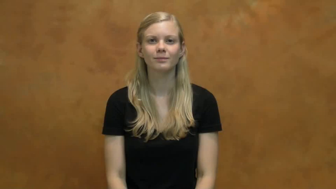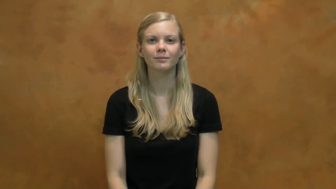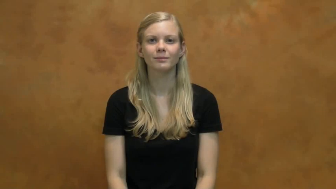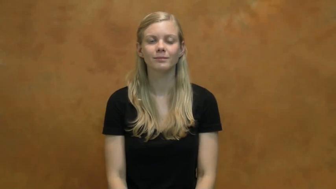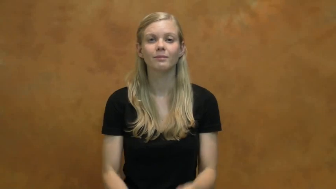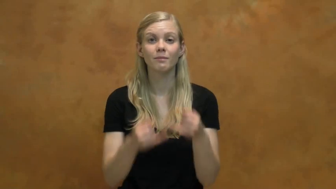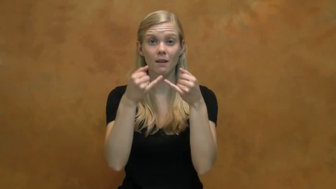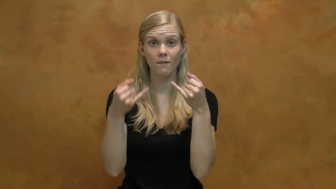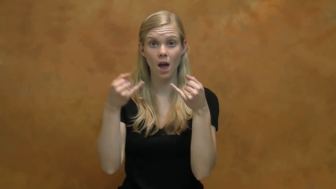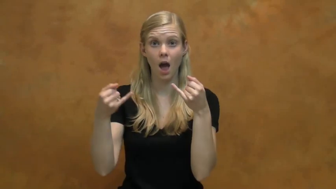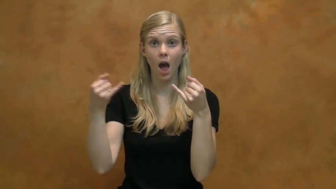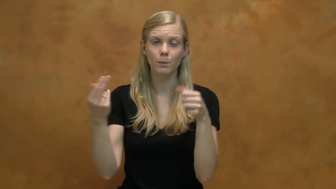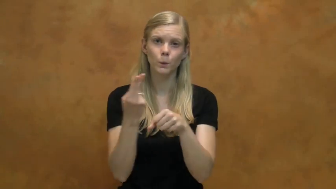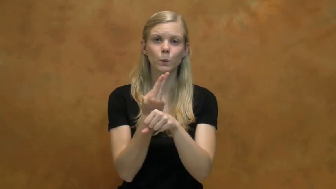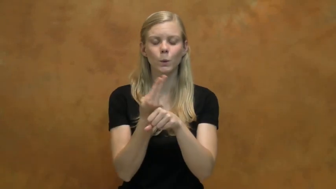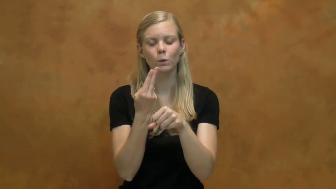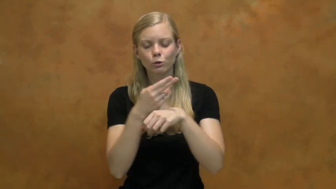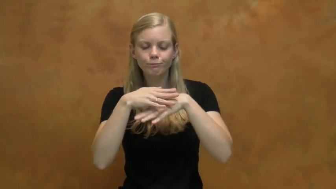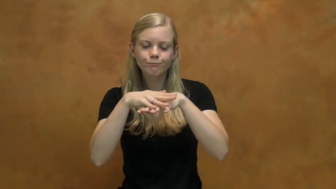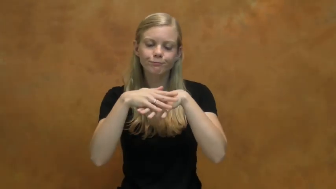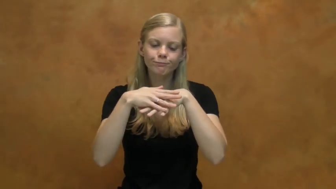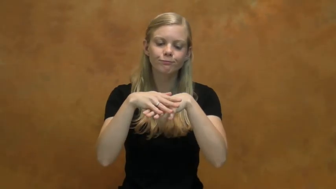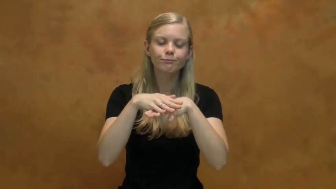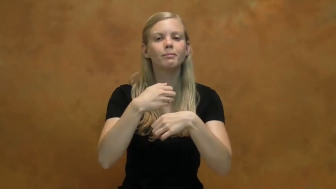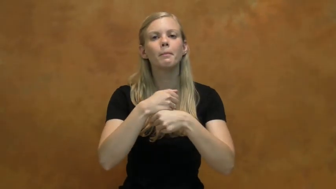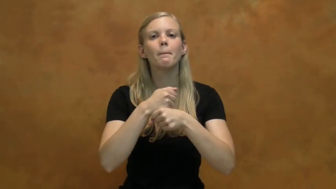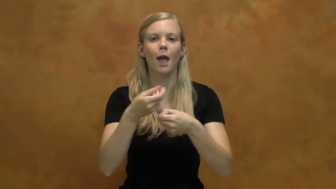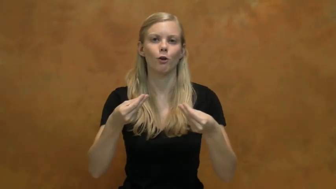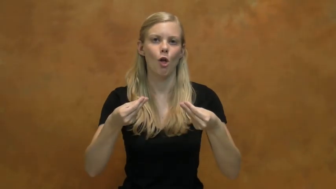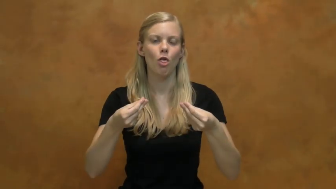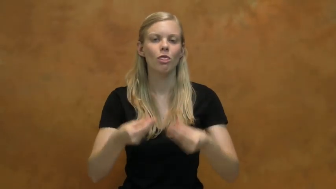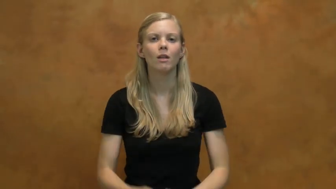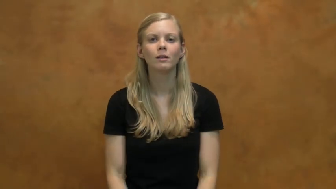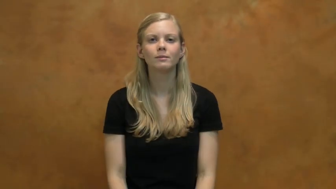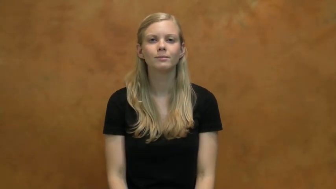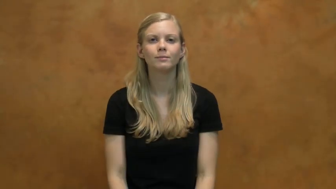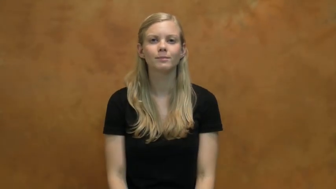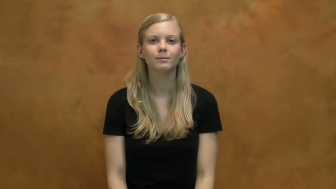fiber